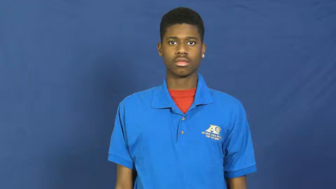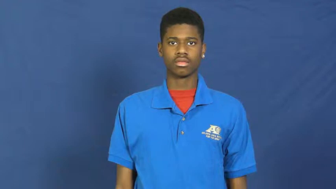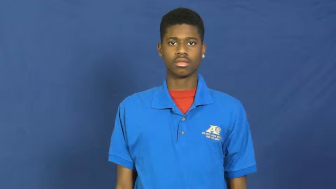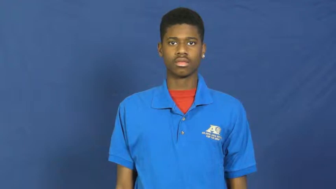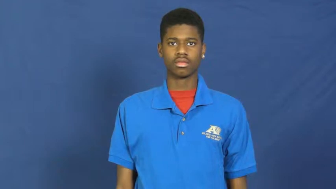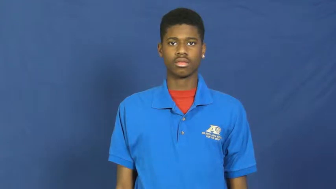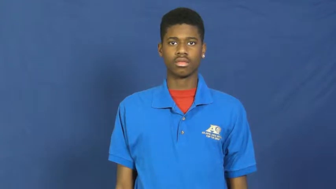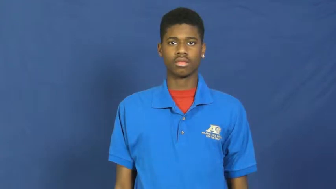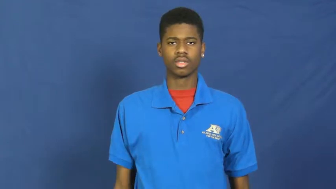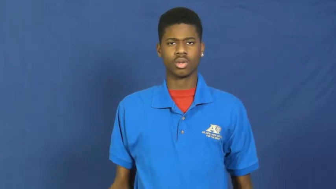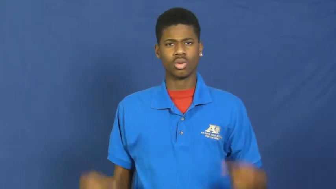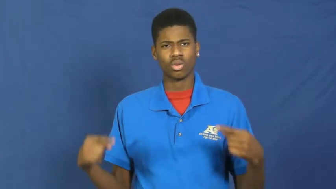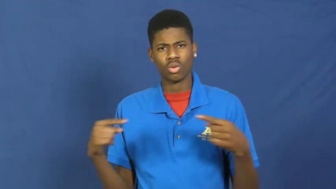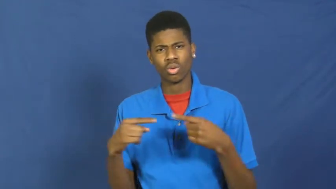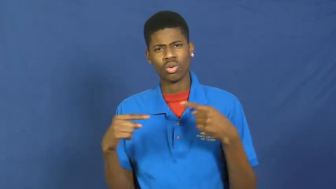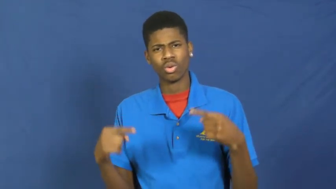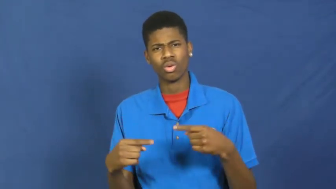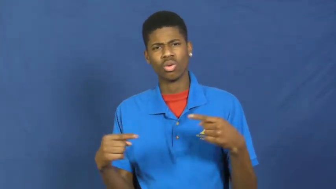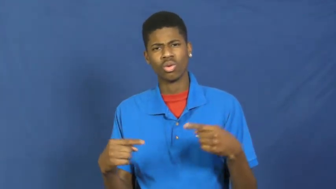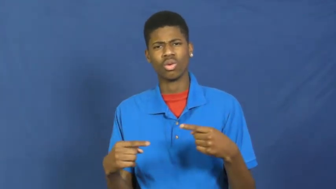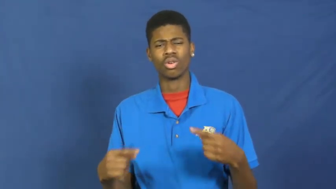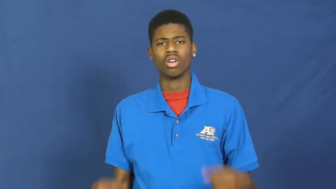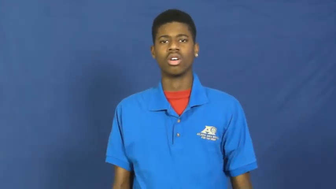injure,banged up,rack,convulse